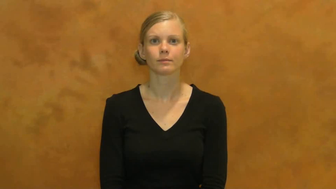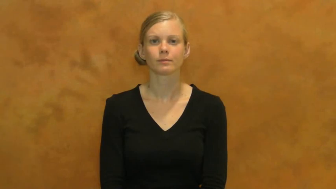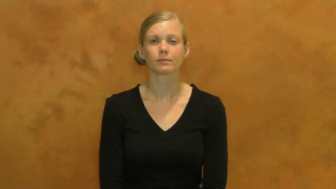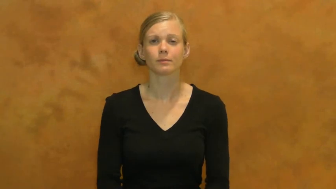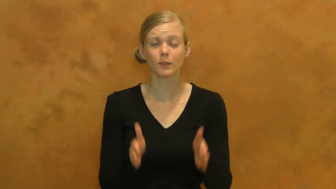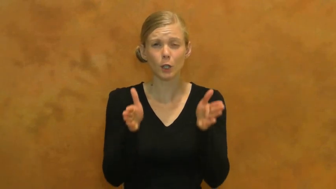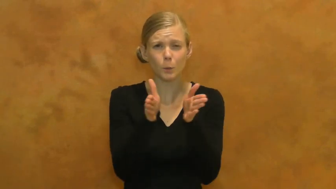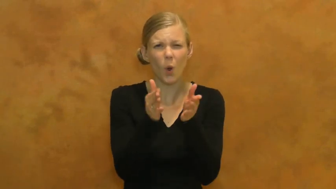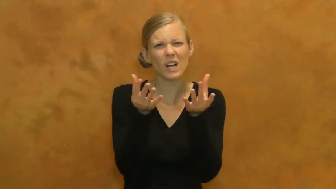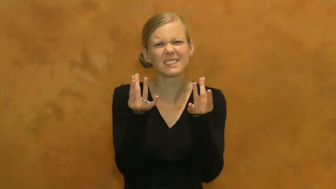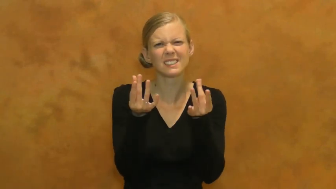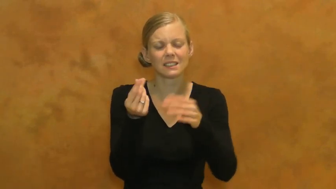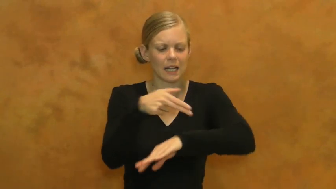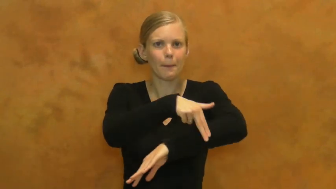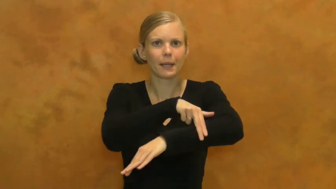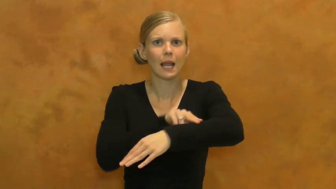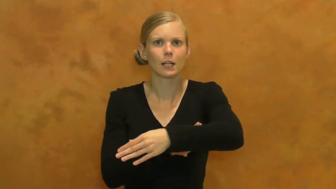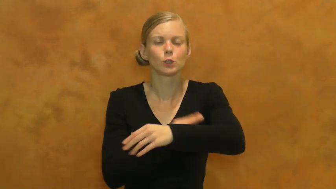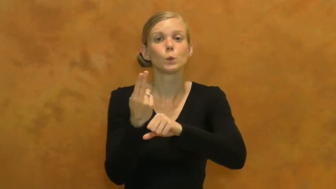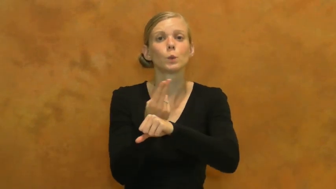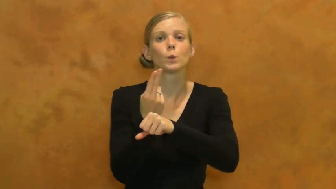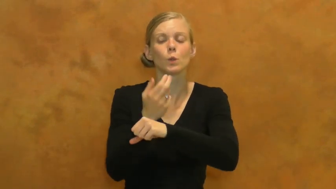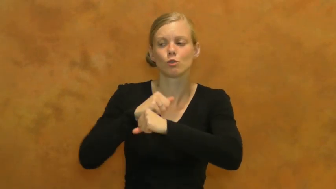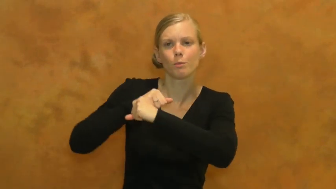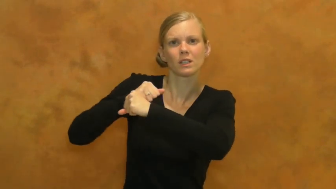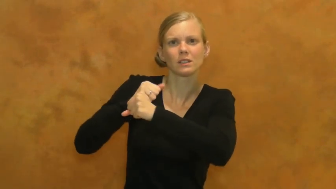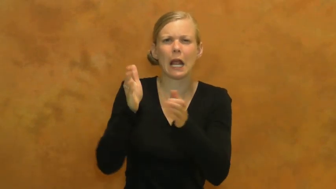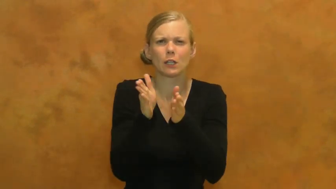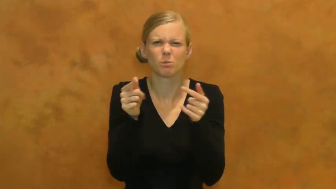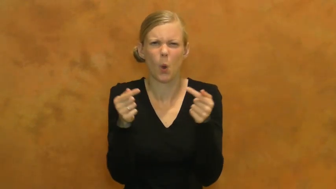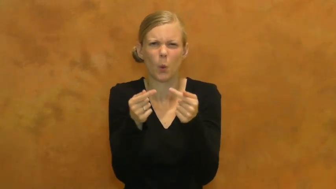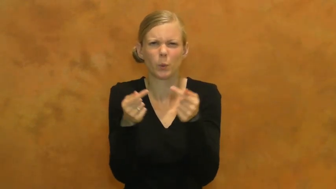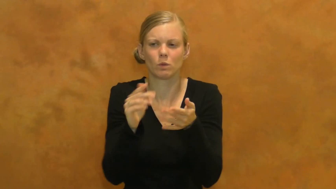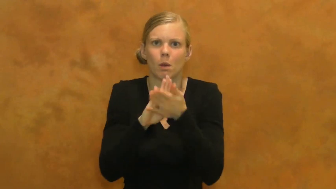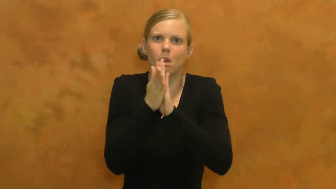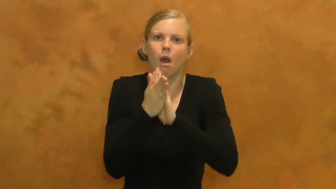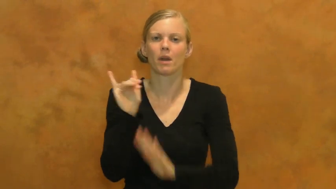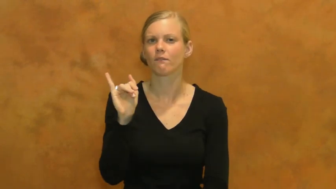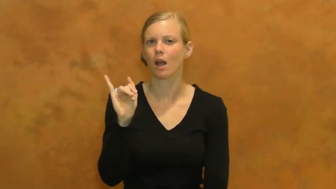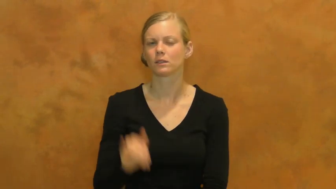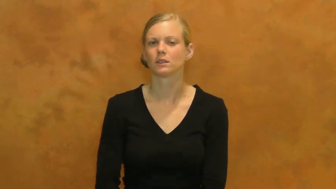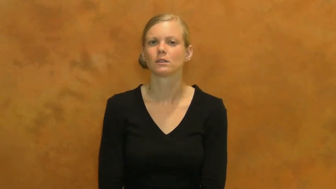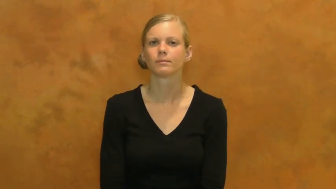sticking plaster